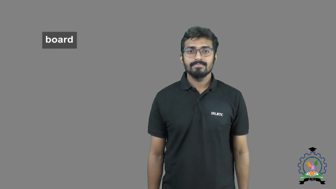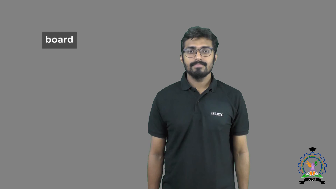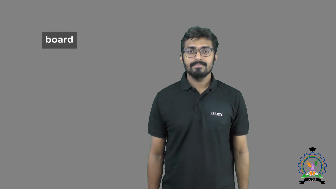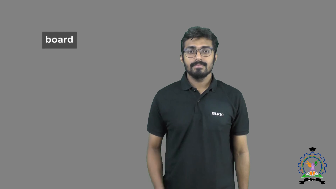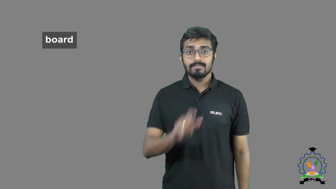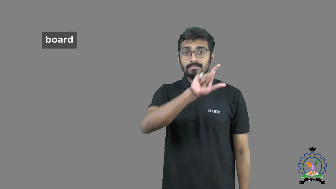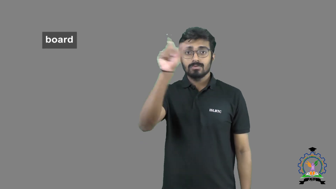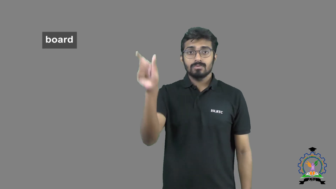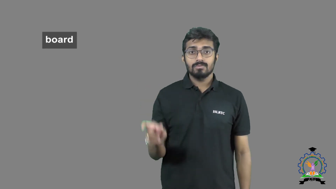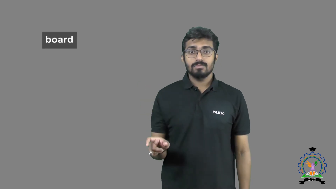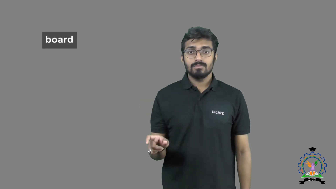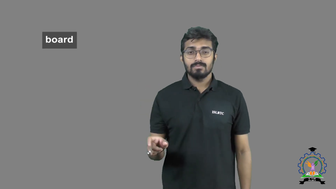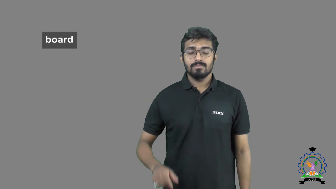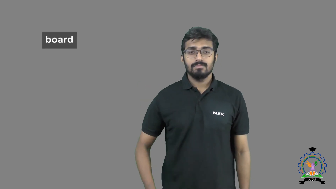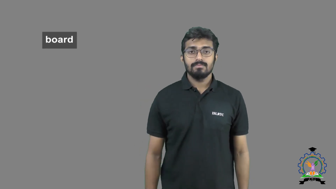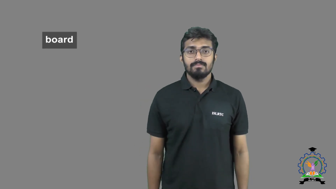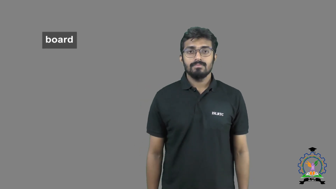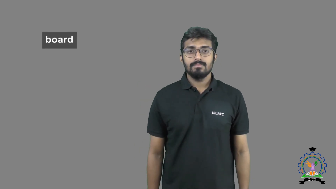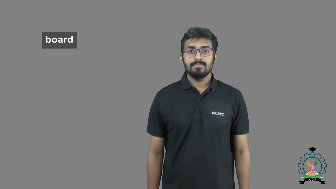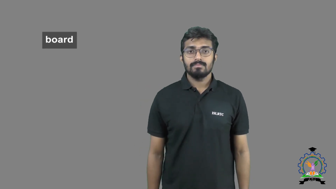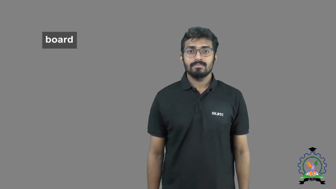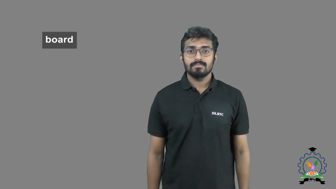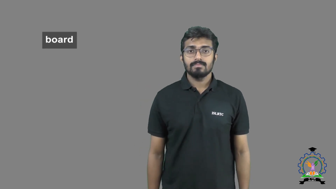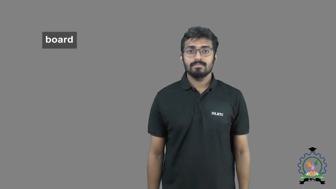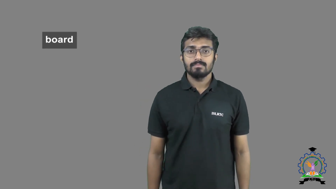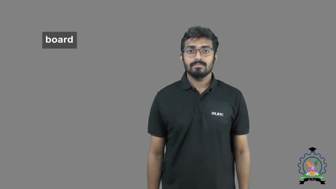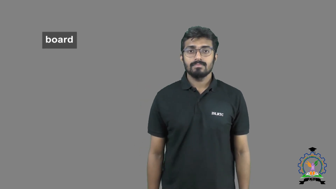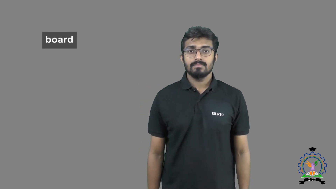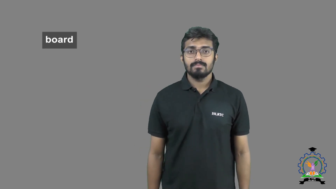board panel sign 2